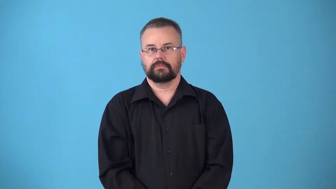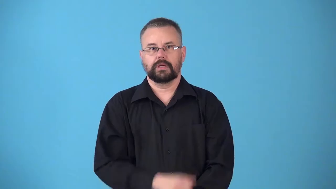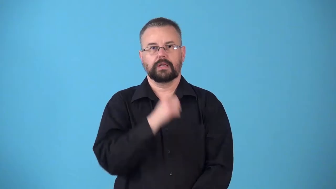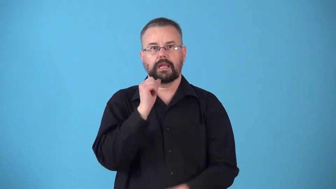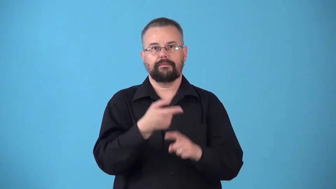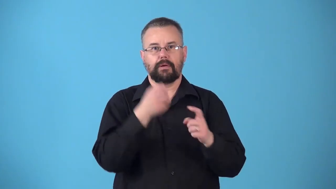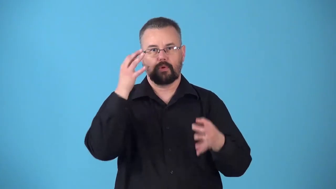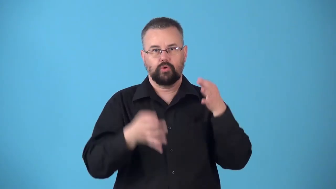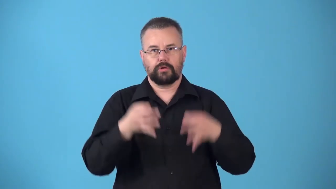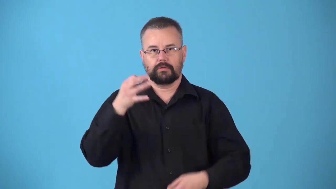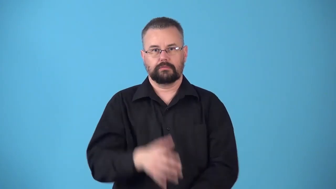nonjudicial